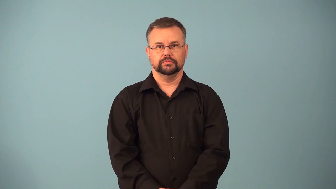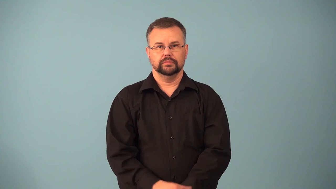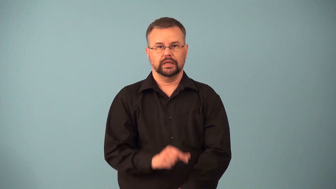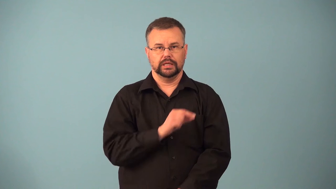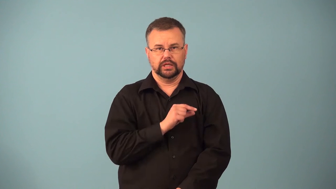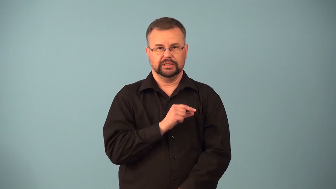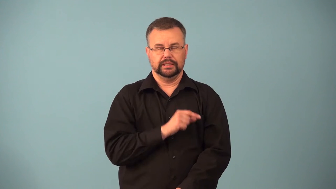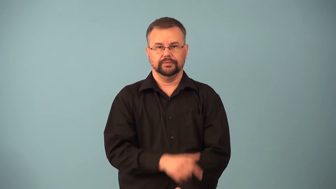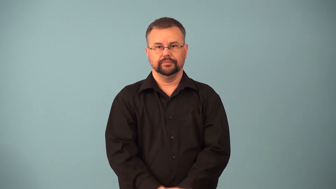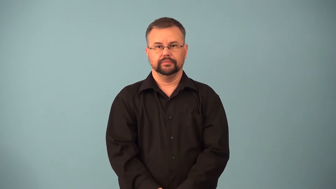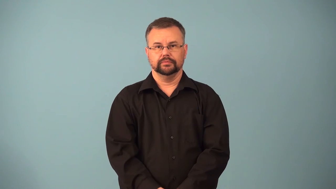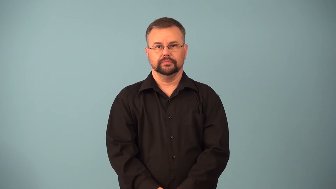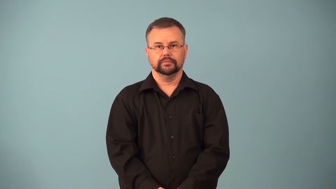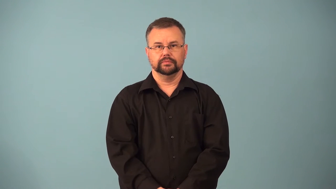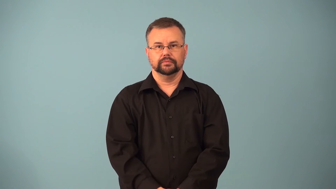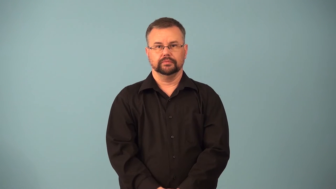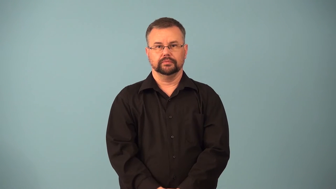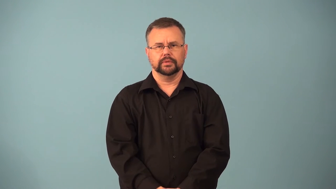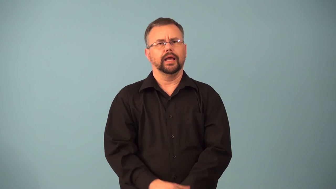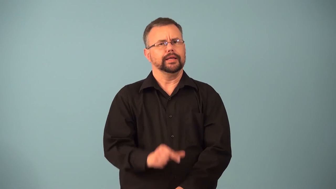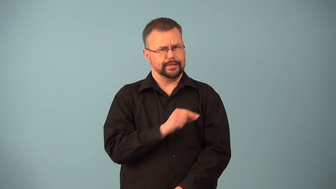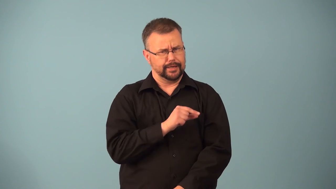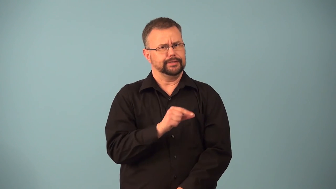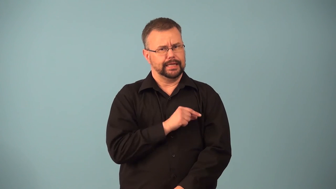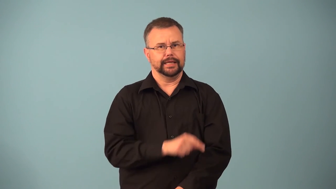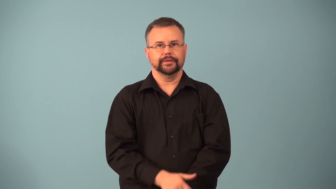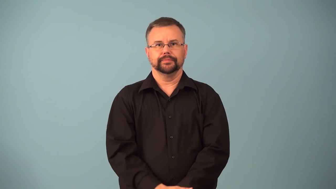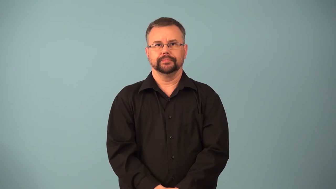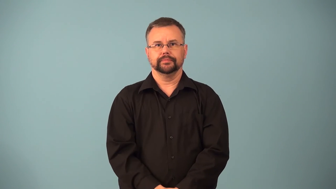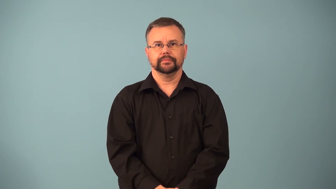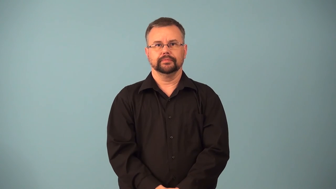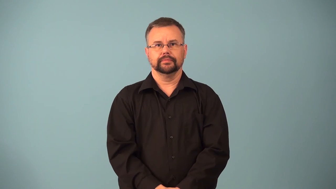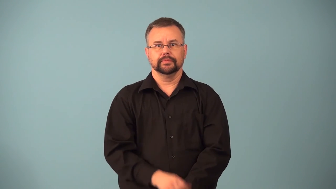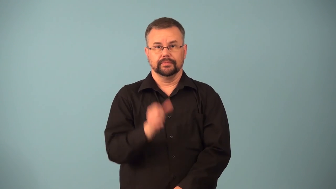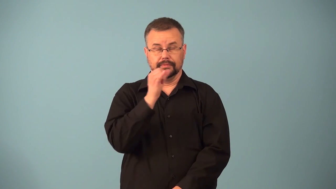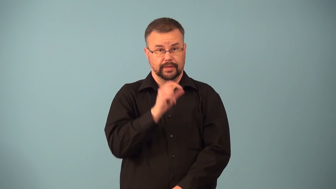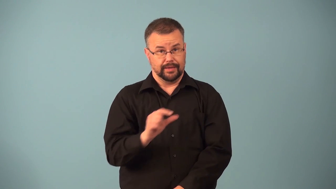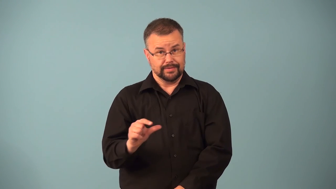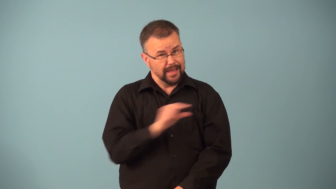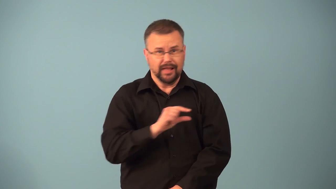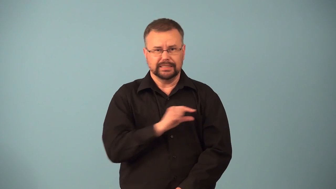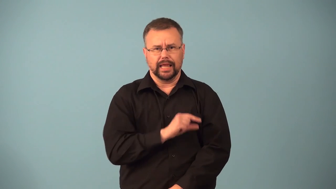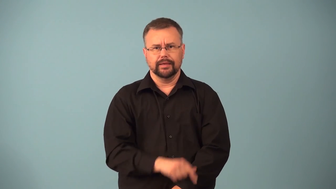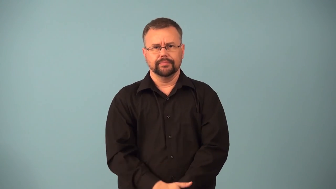guilty